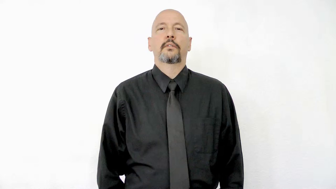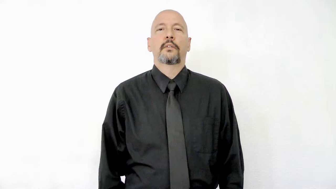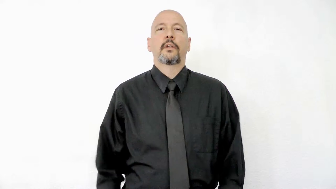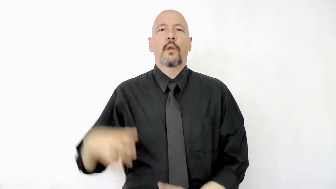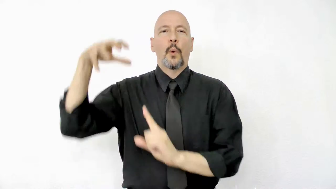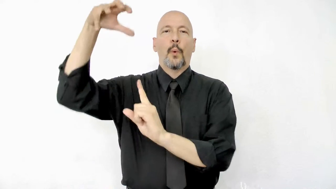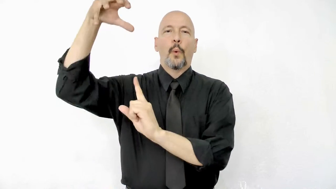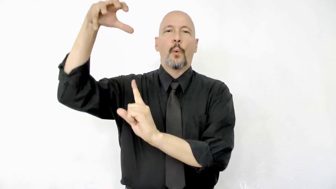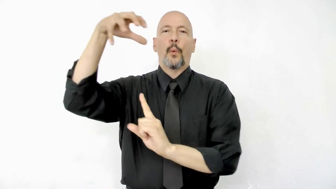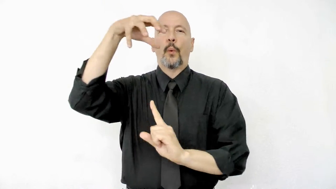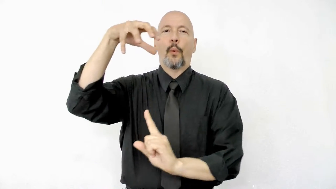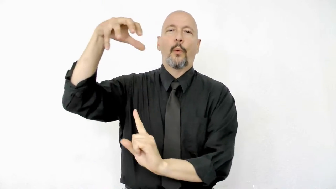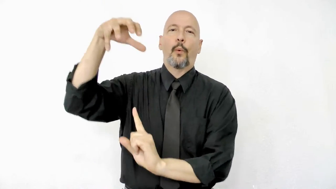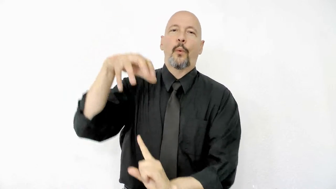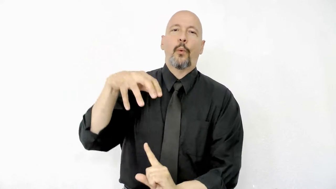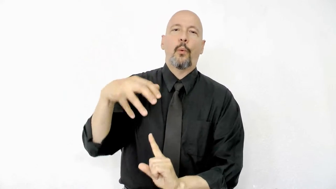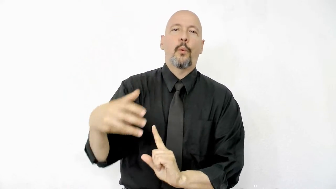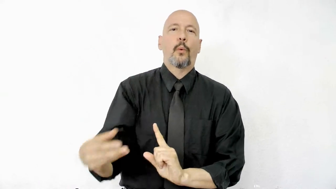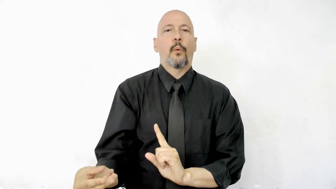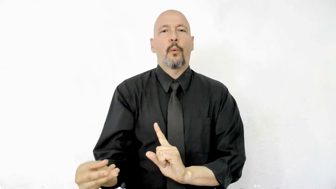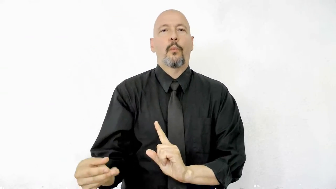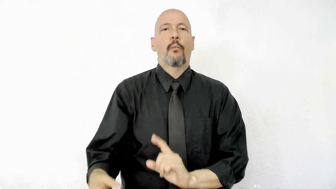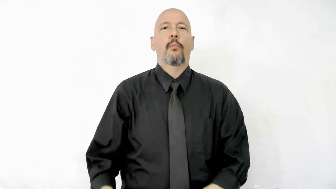land parachute version